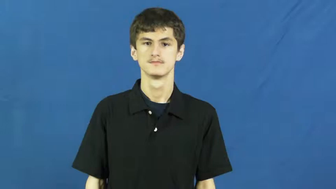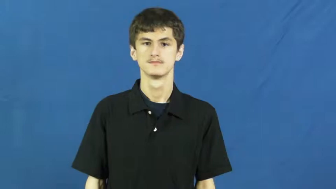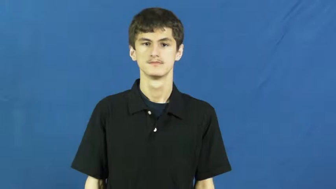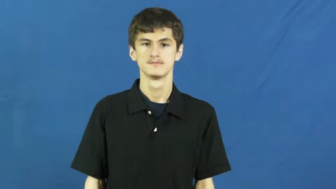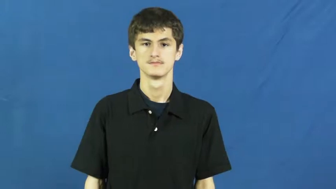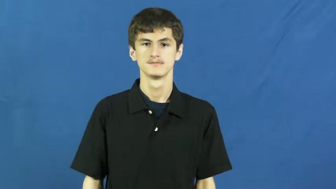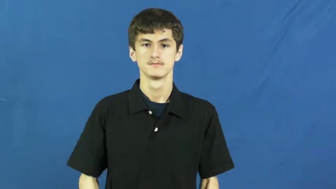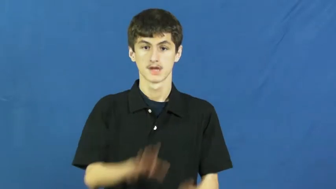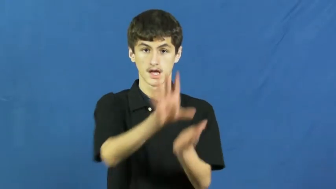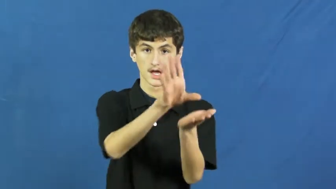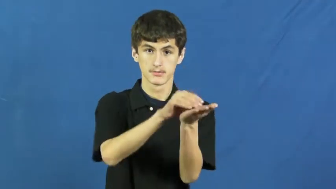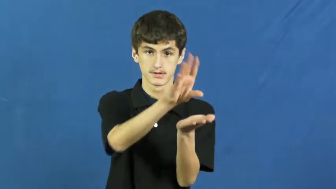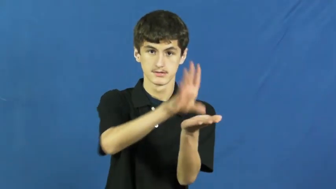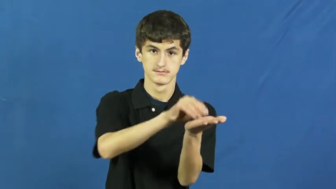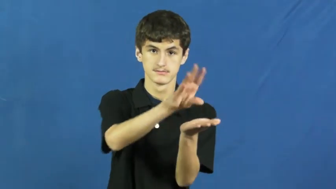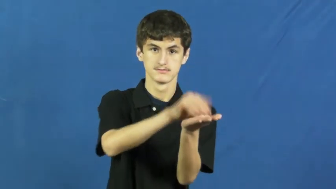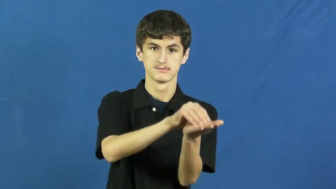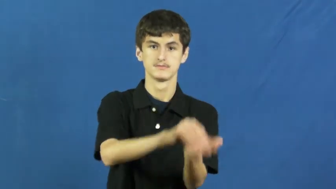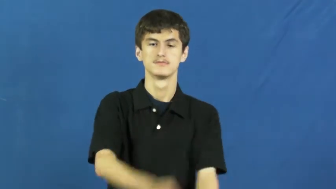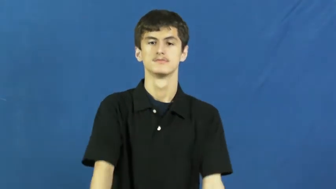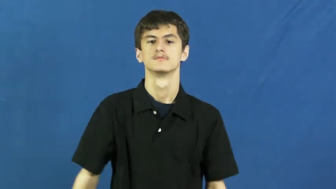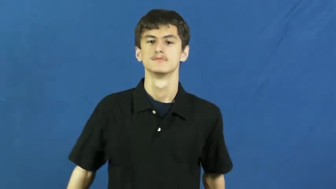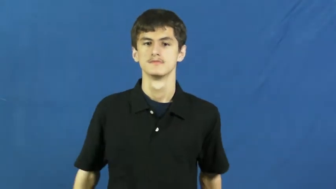copy,back up,autotype,backup,clone,echo